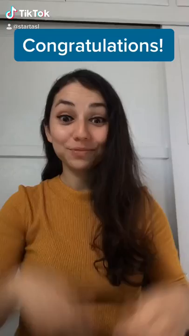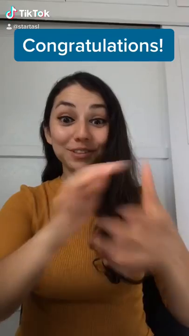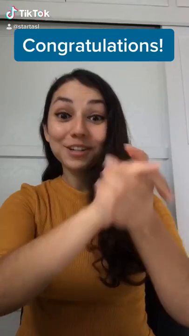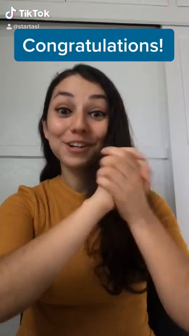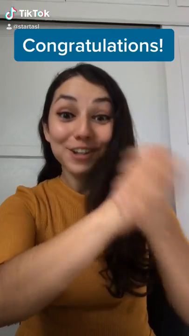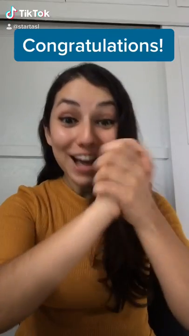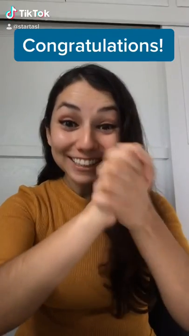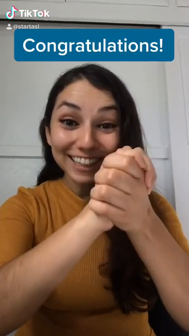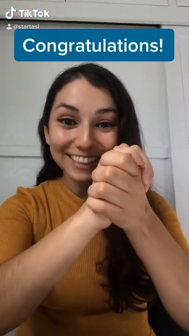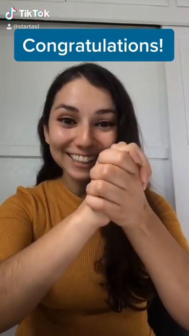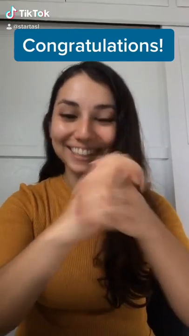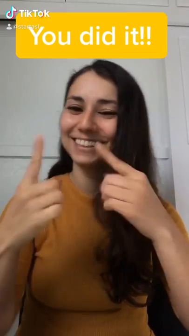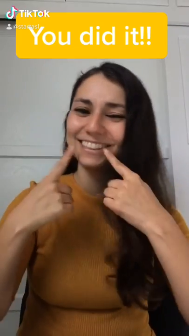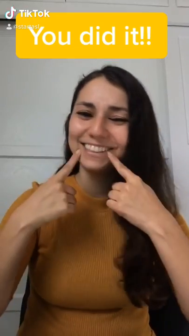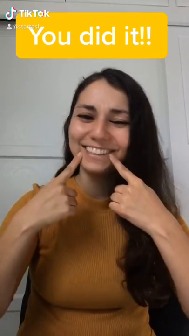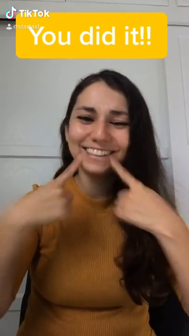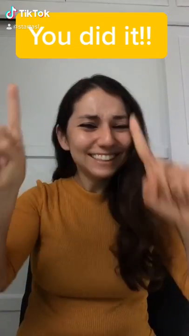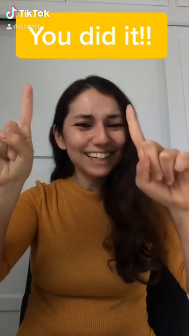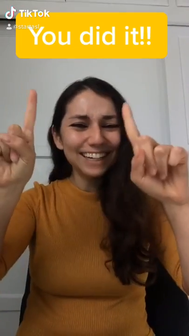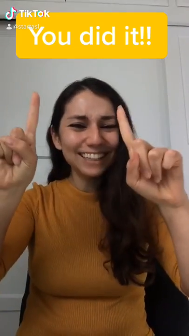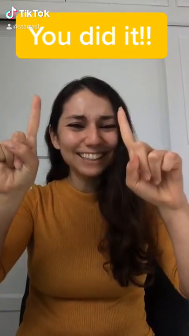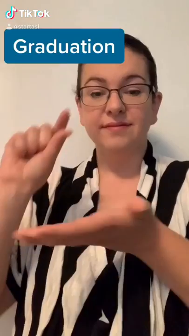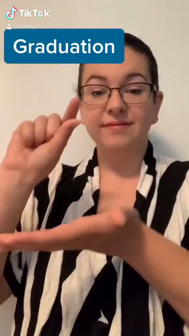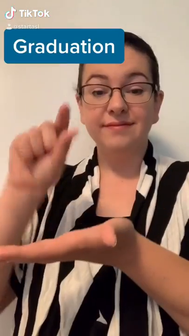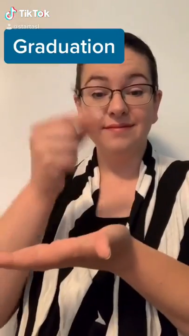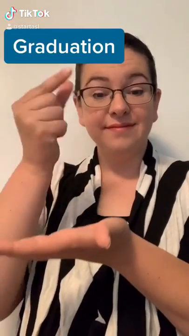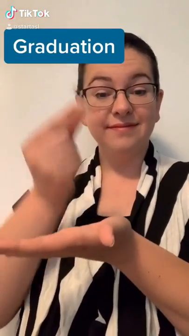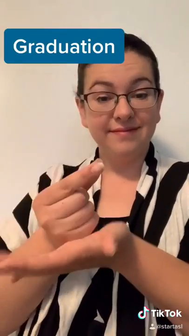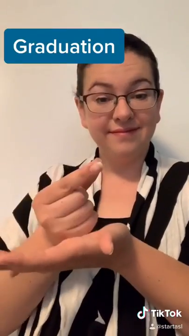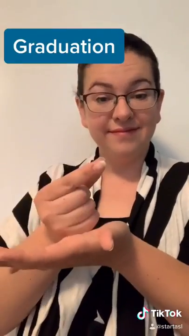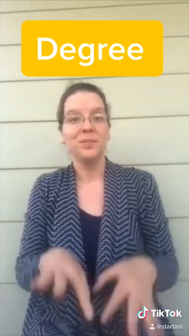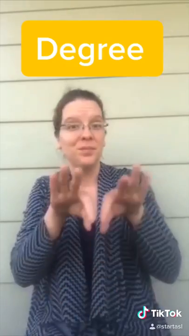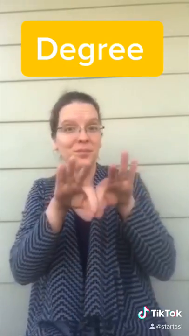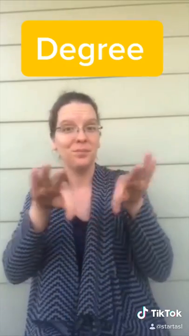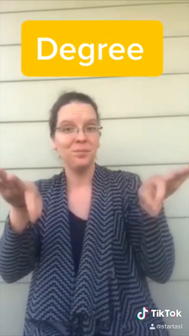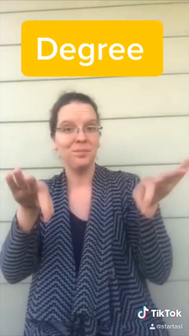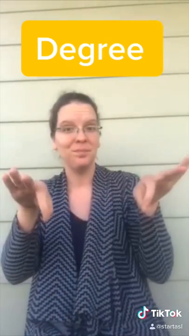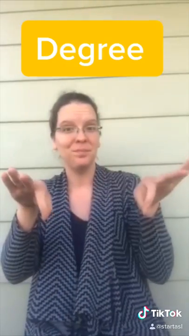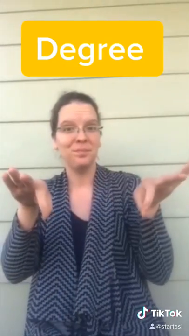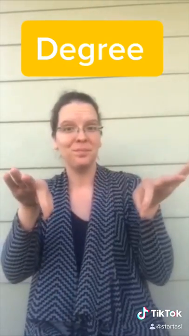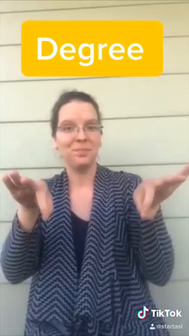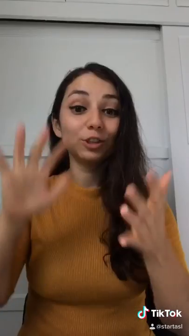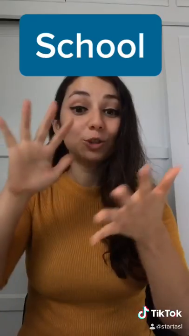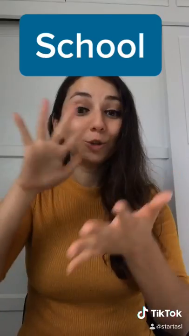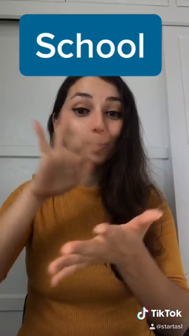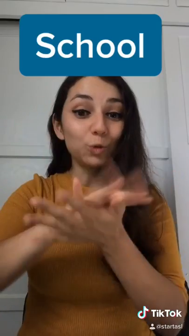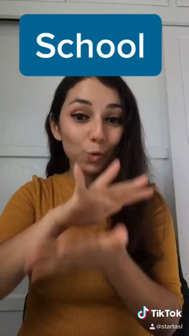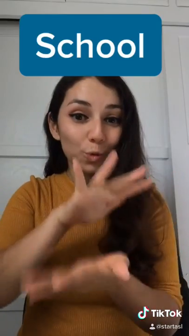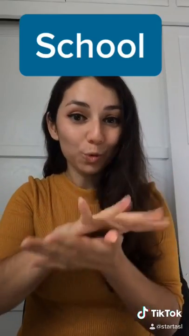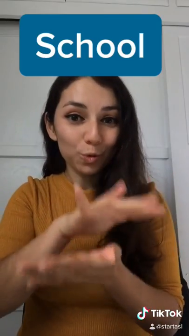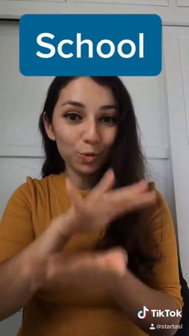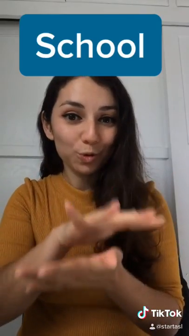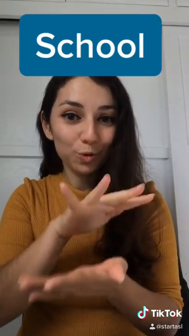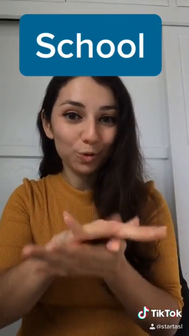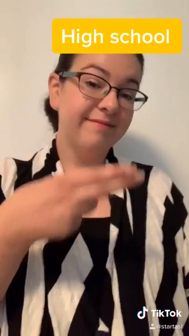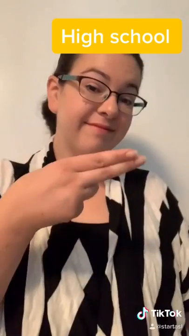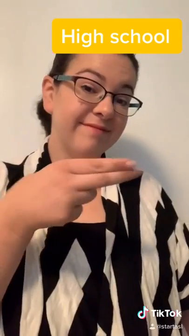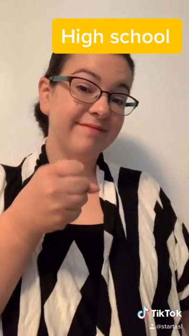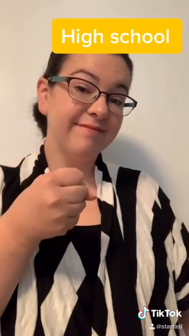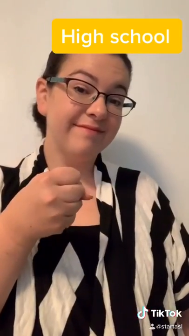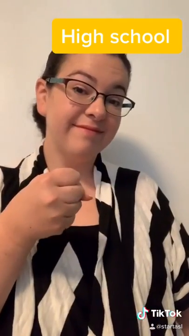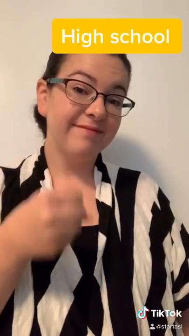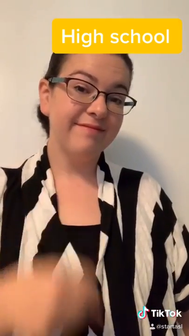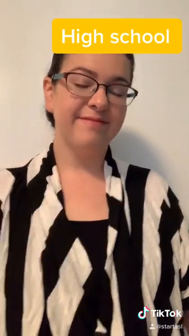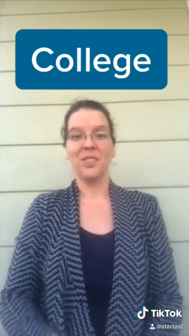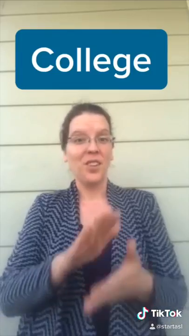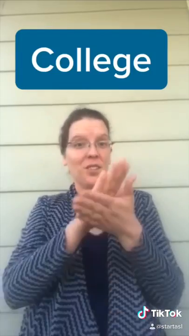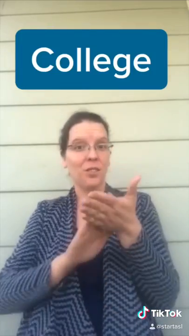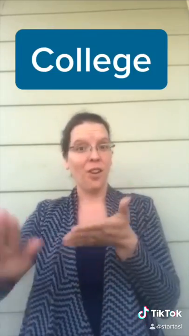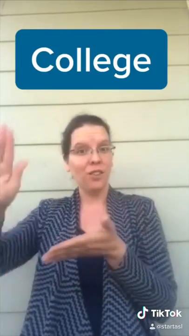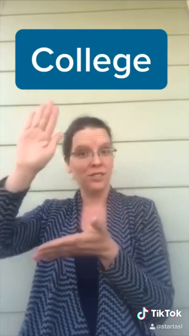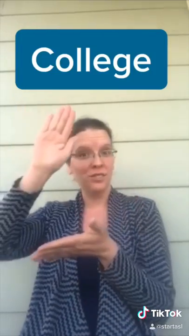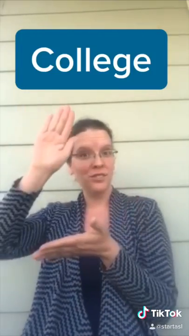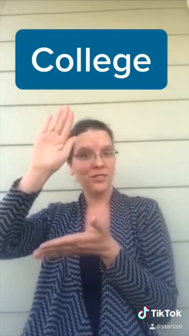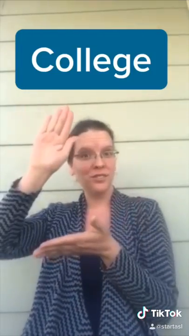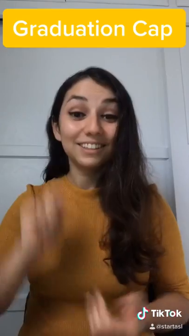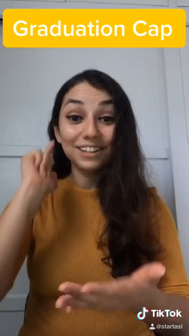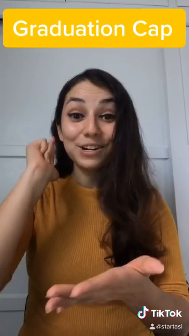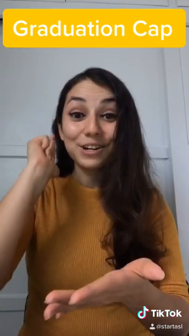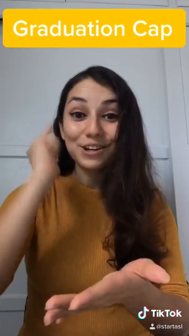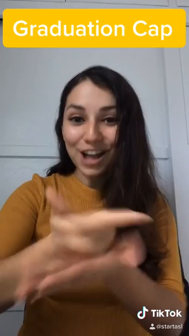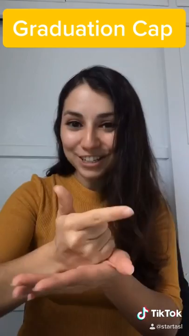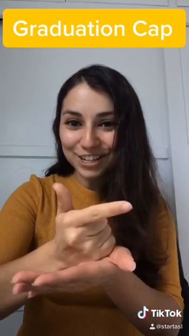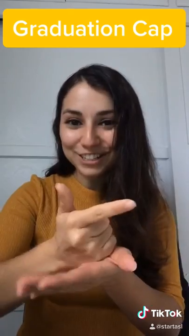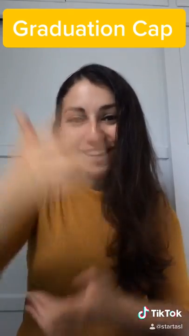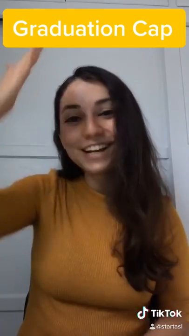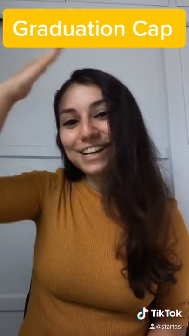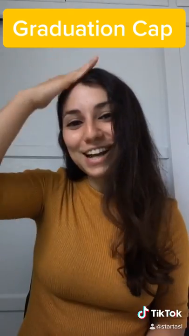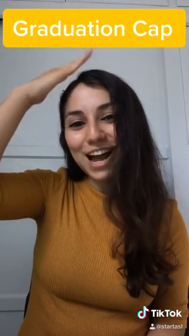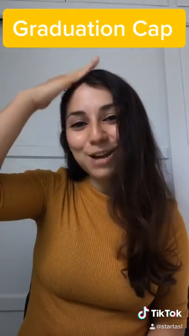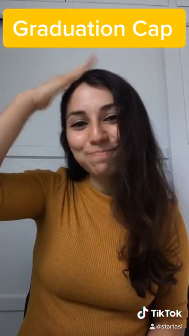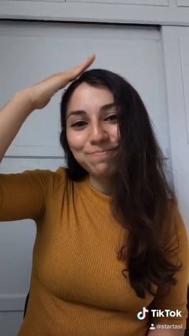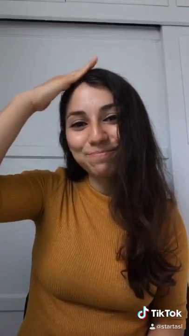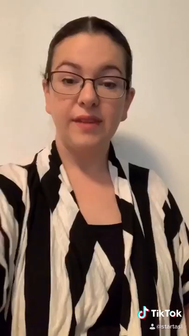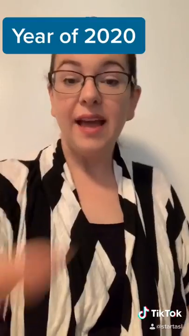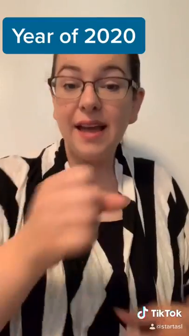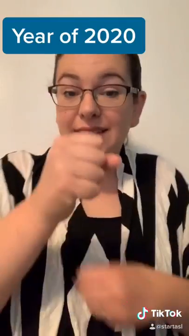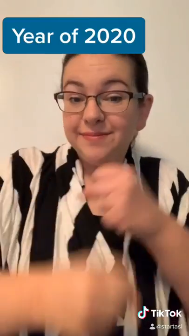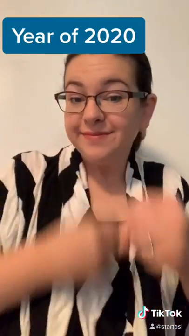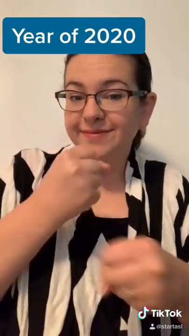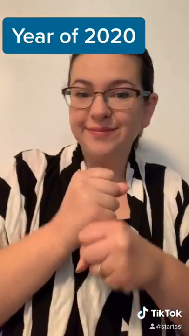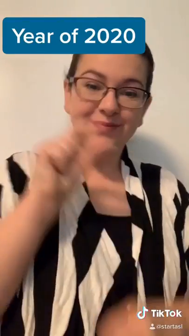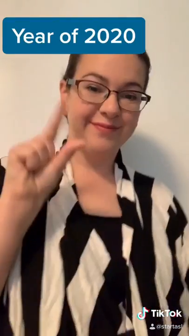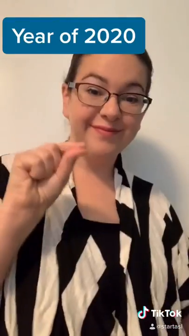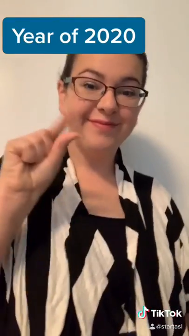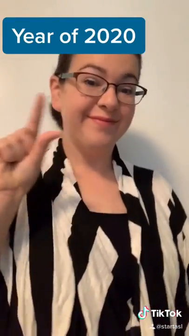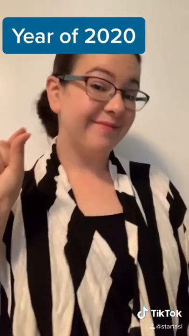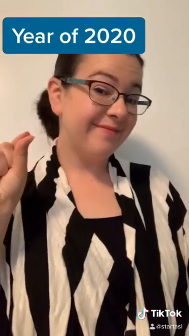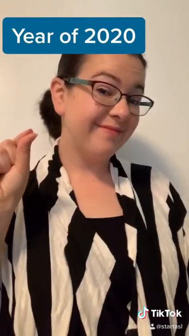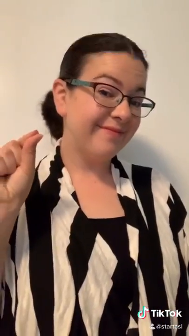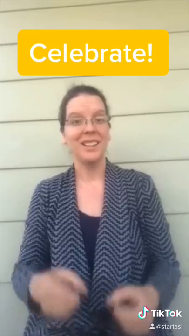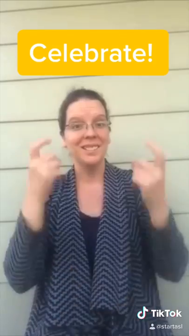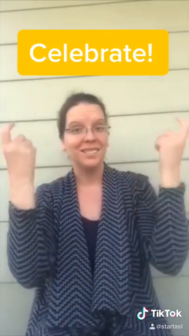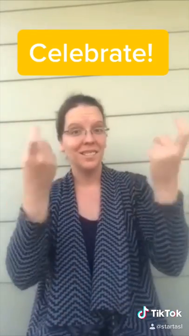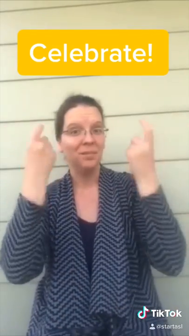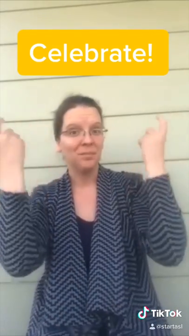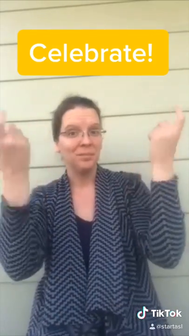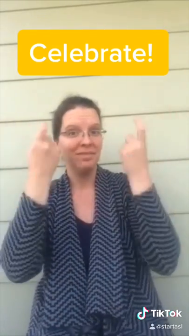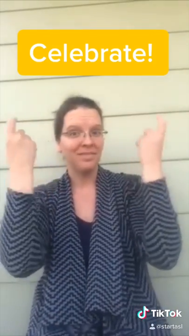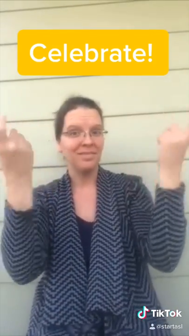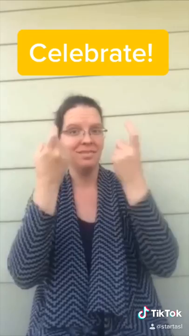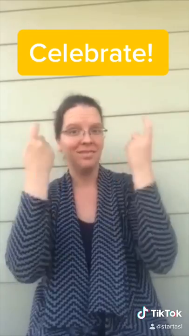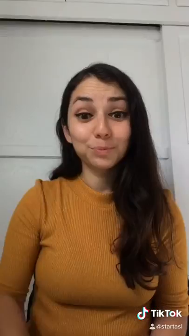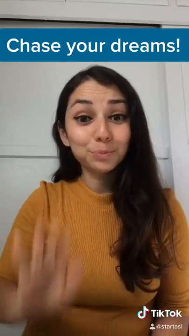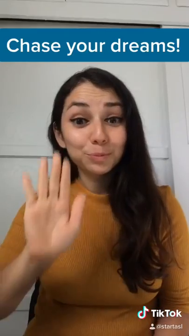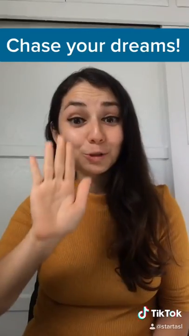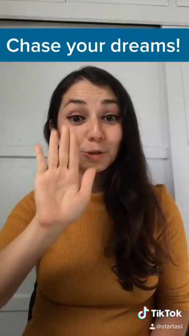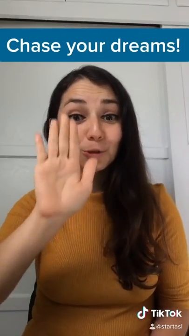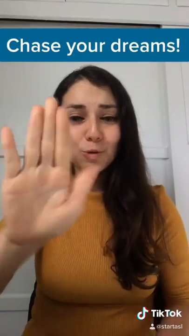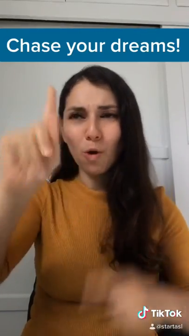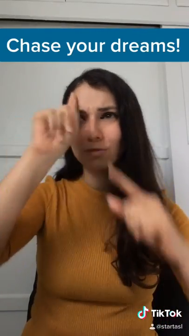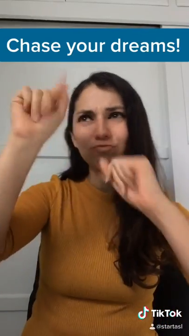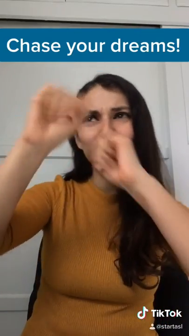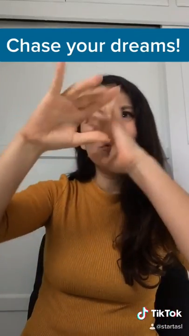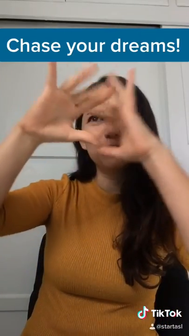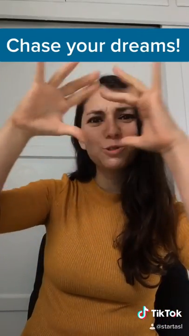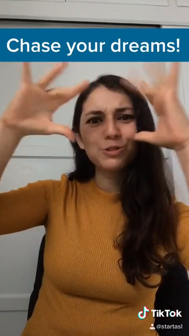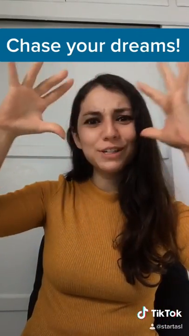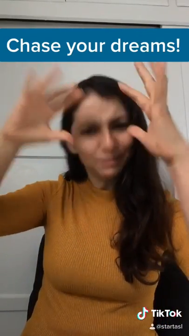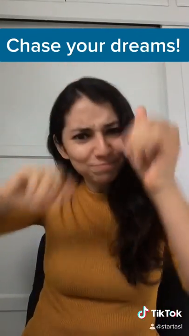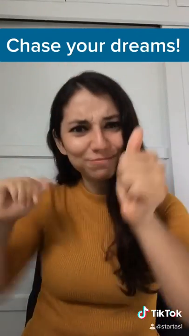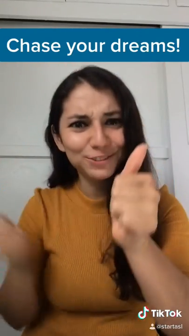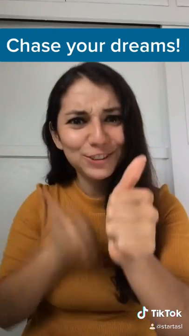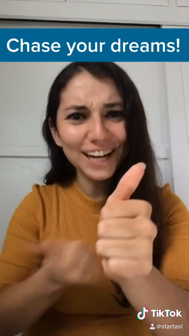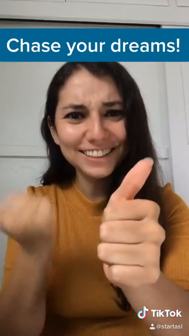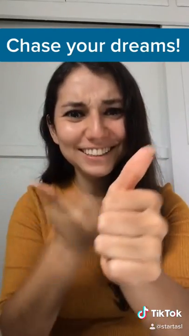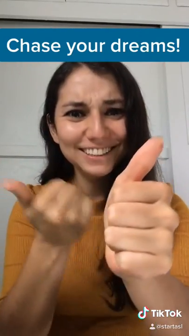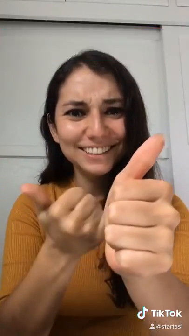Graduation